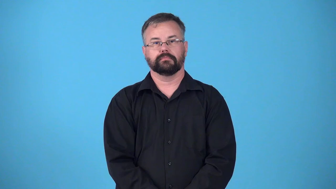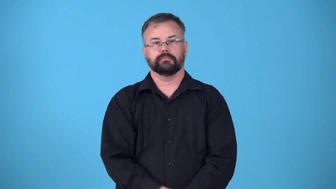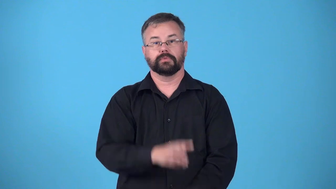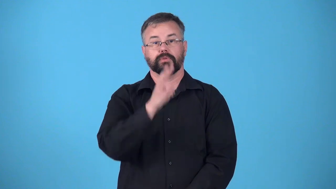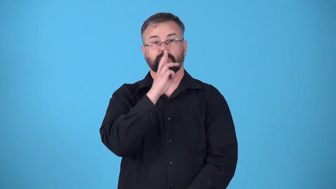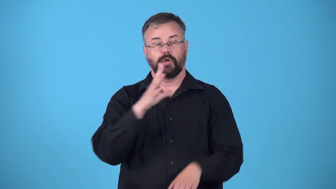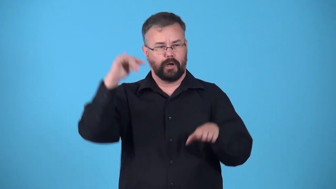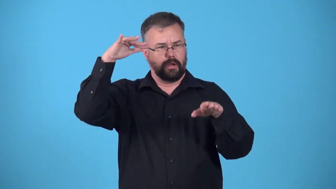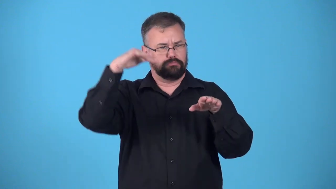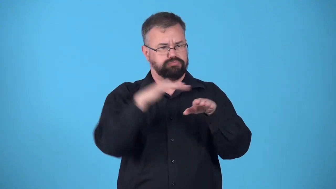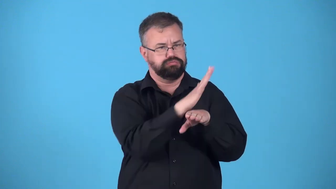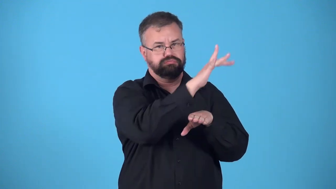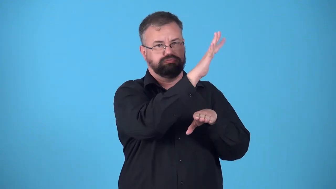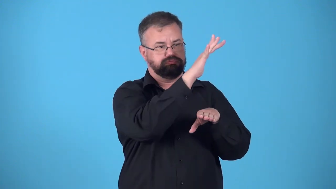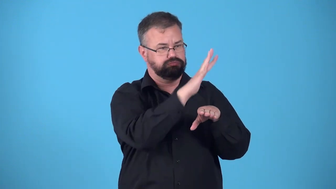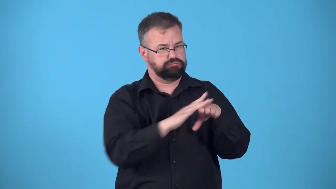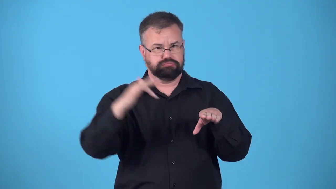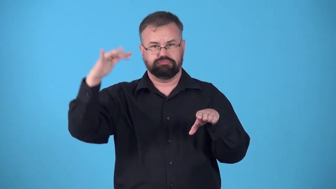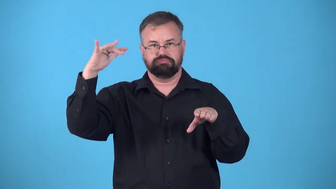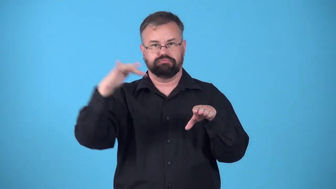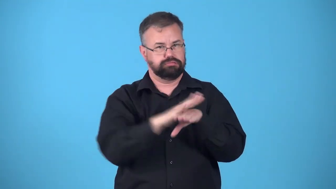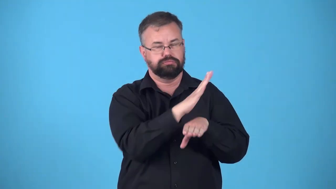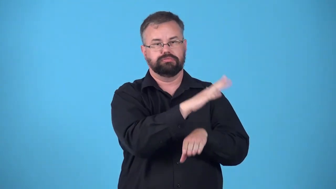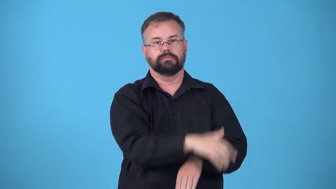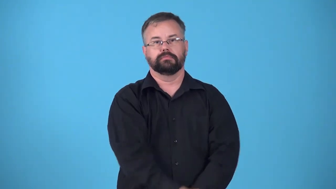come in